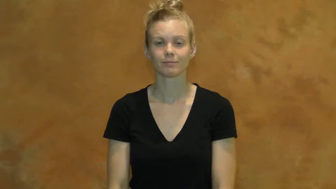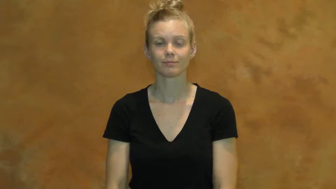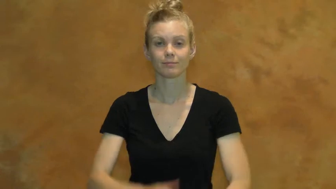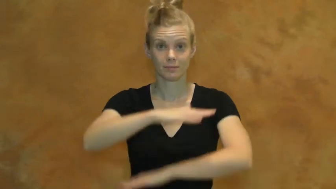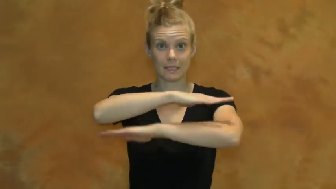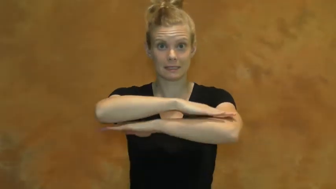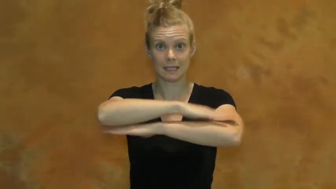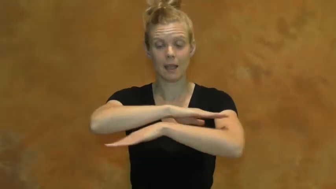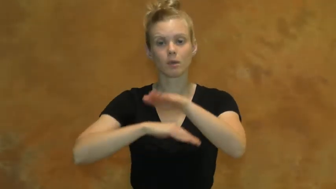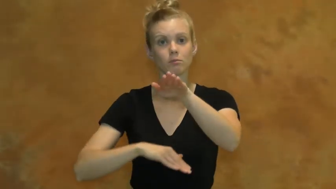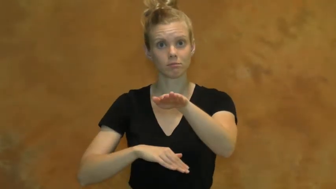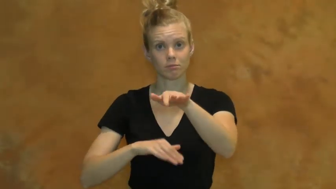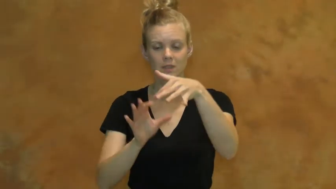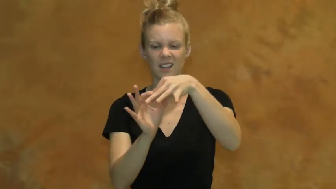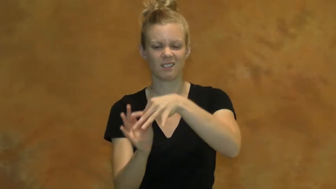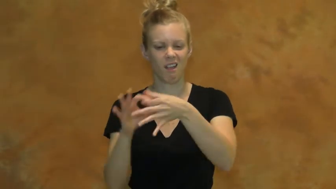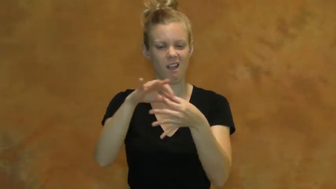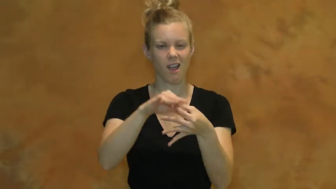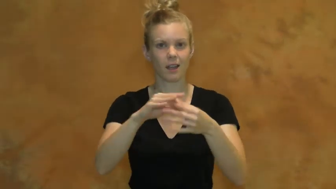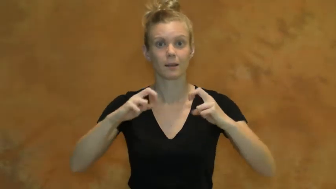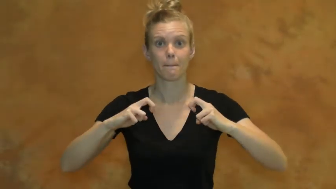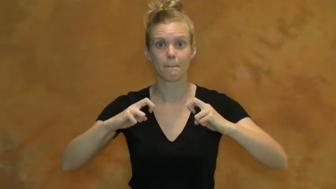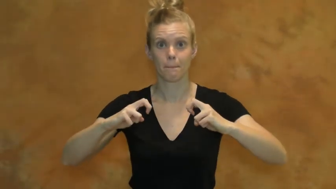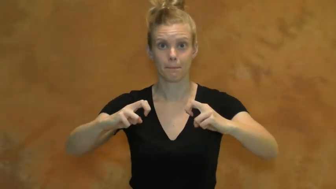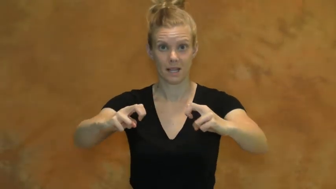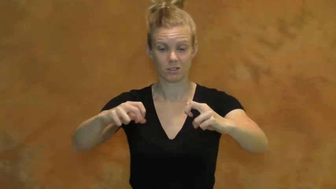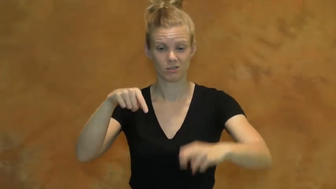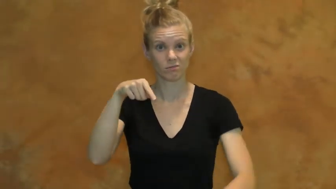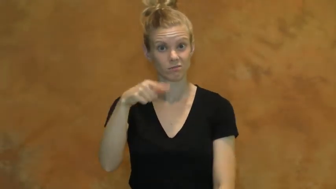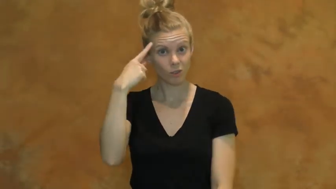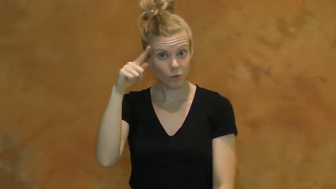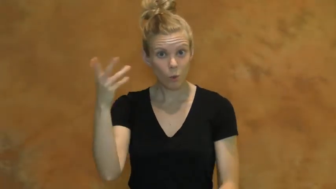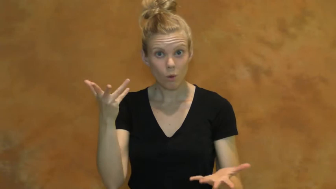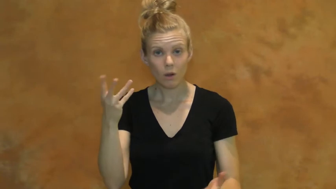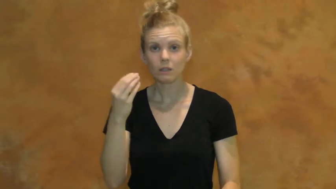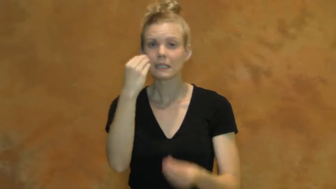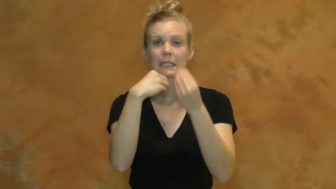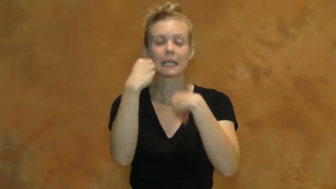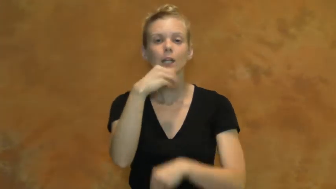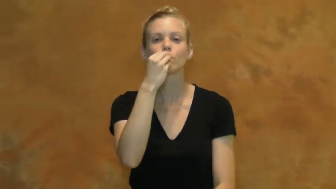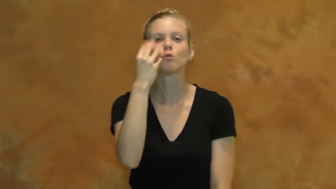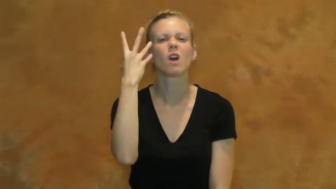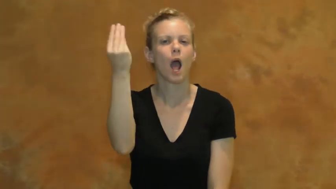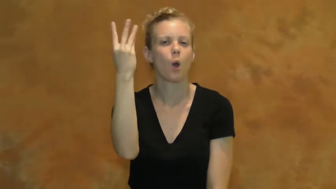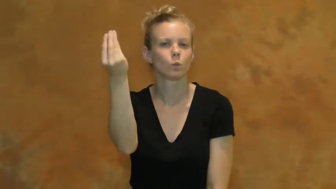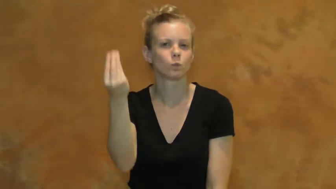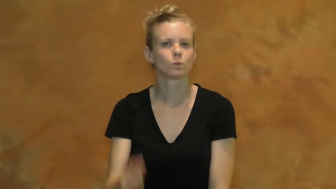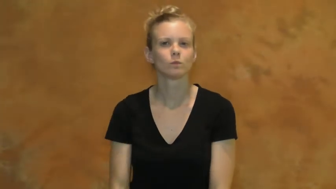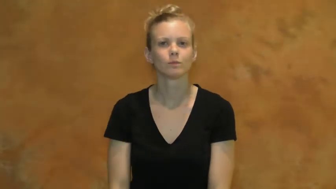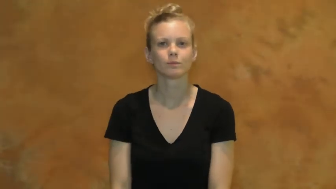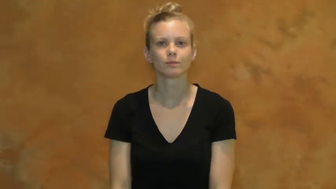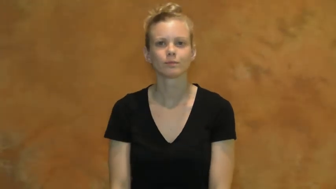picnic table